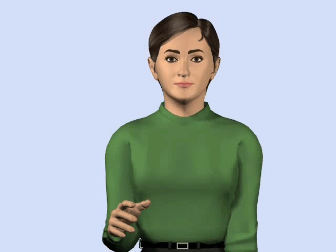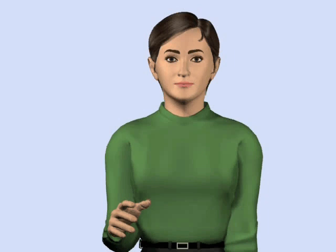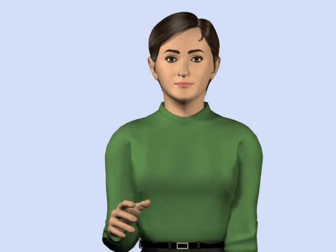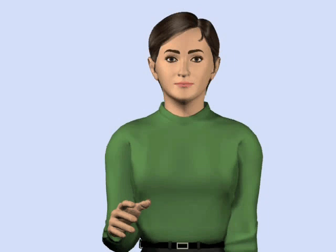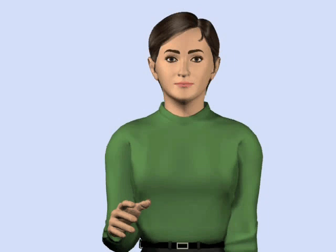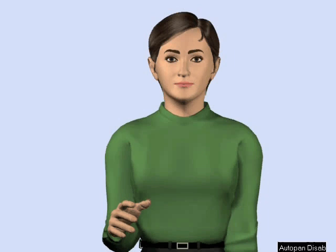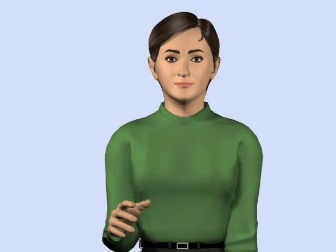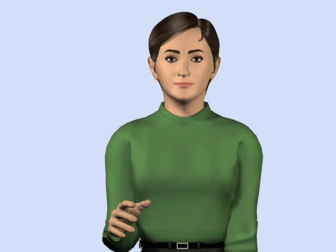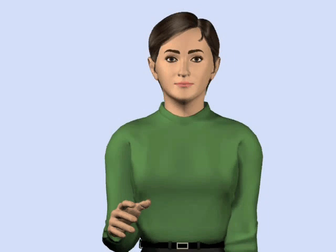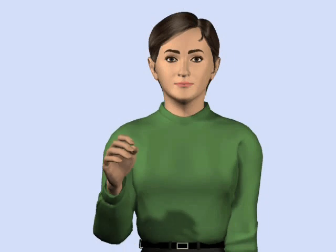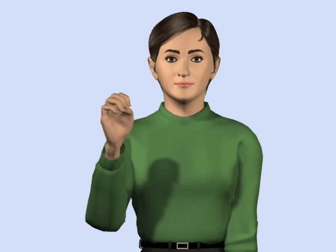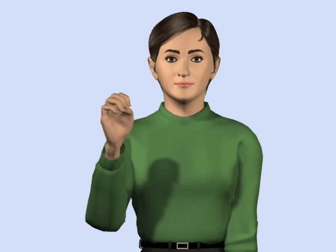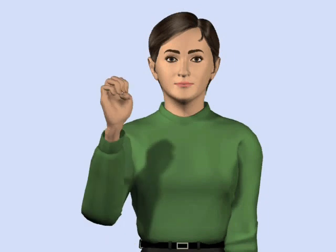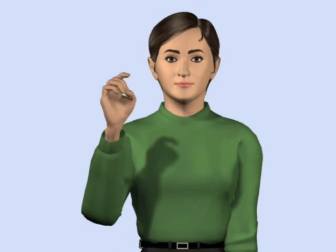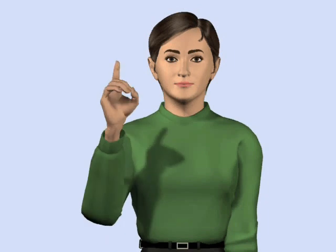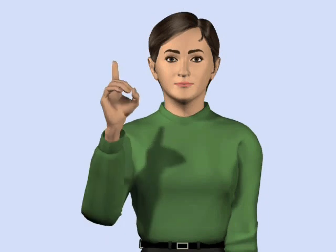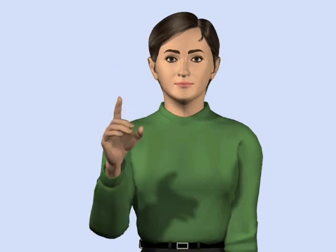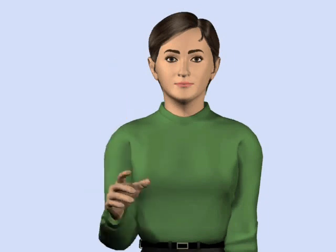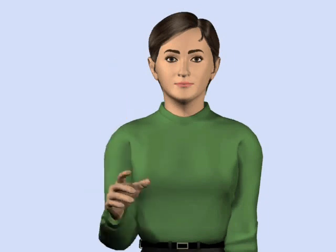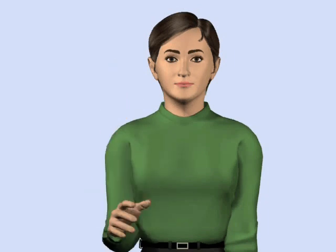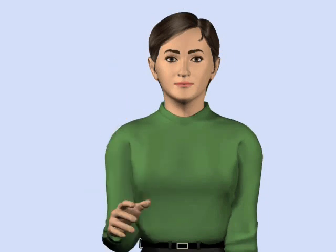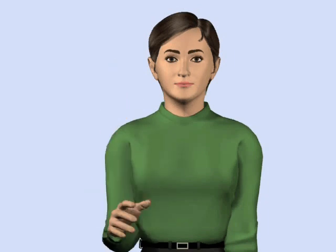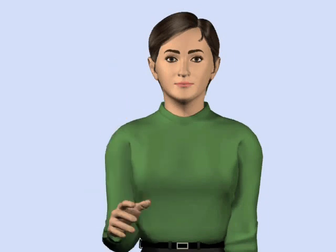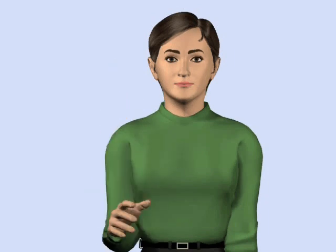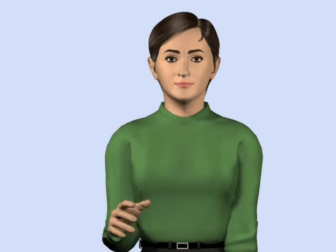El Dorado,AR